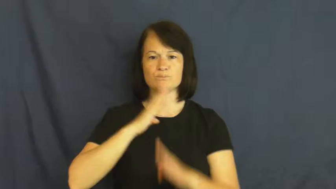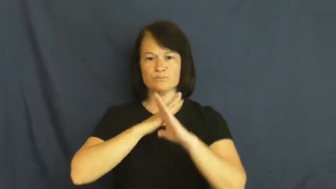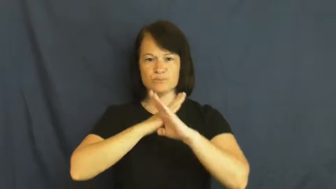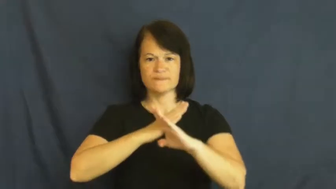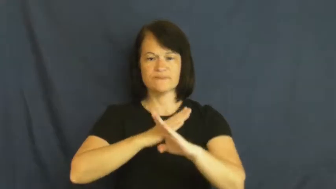barricade noun